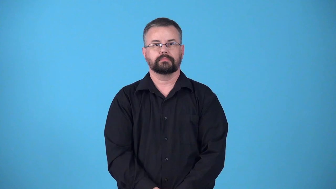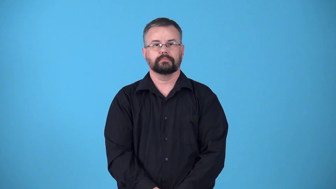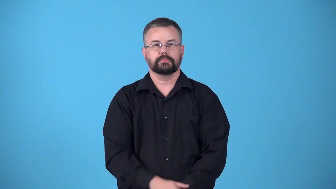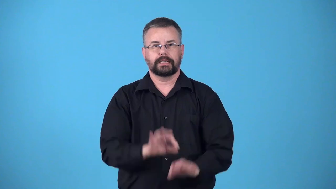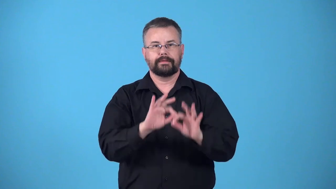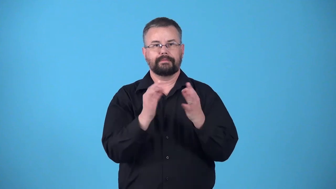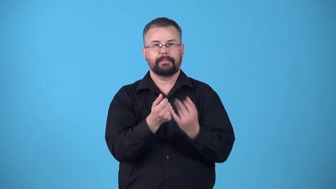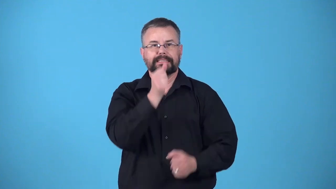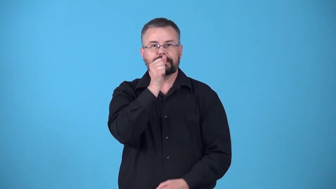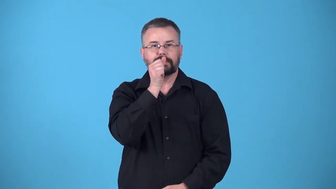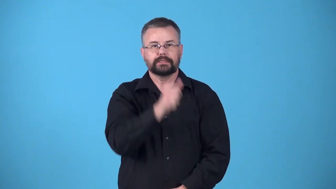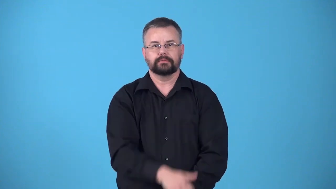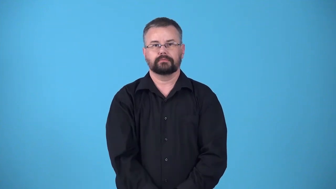family affair